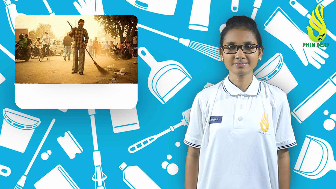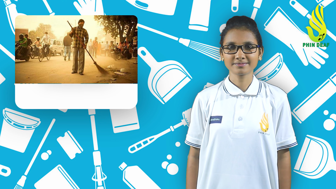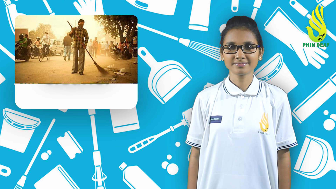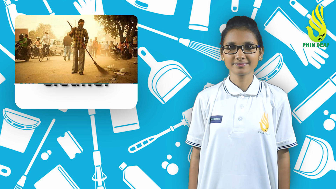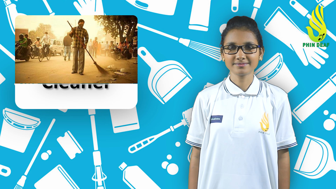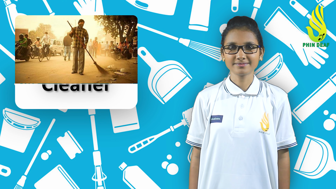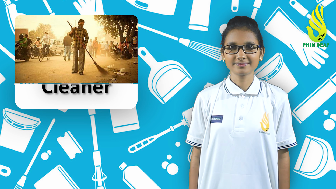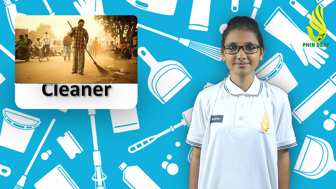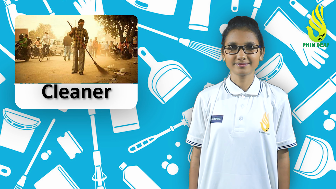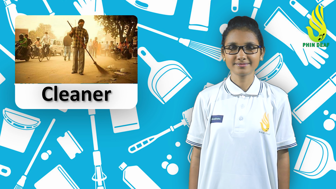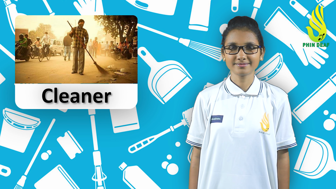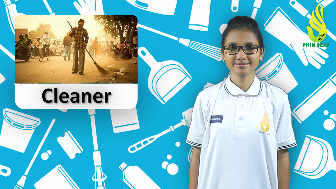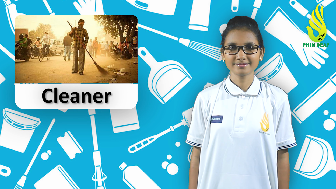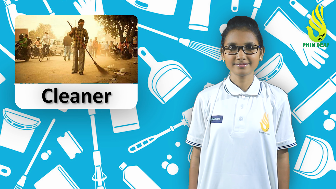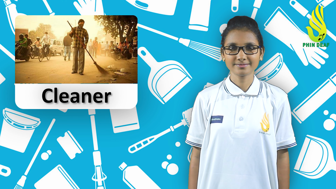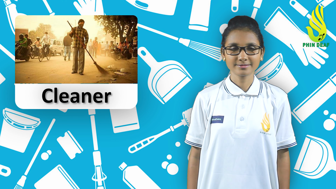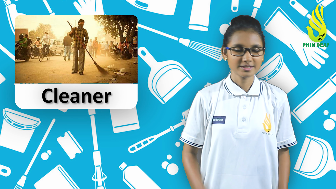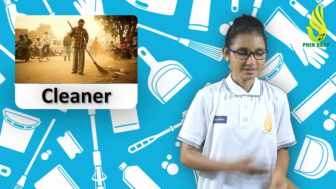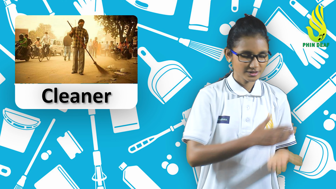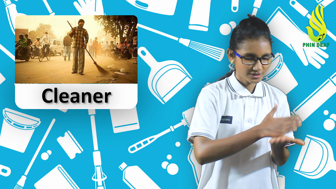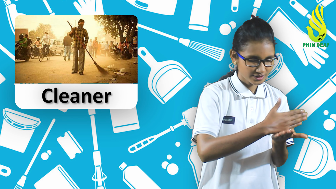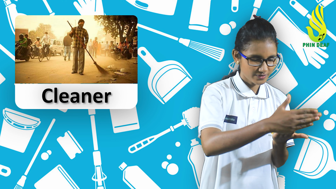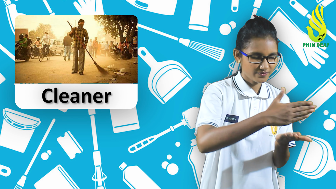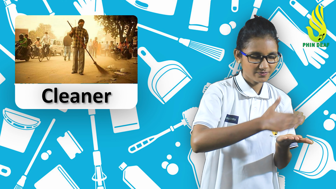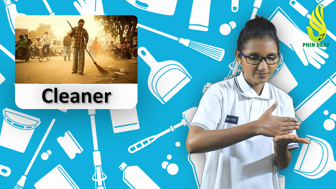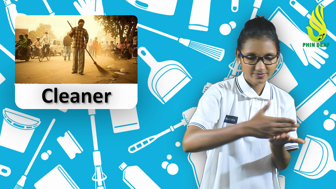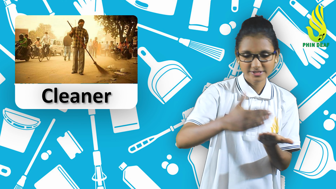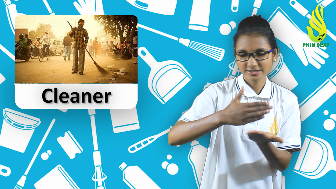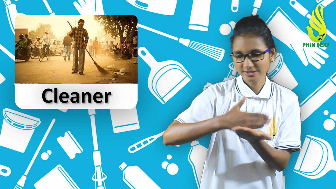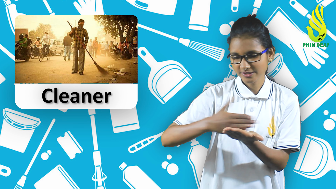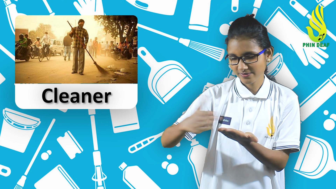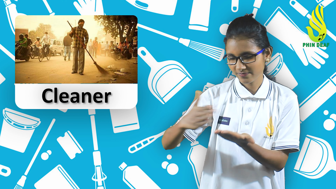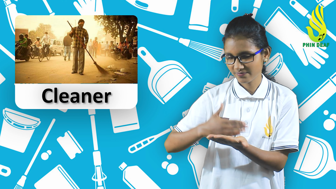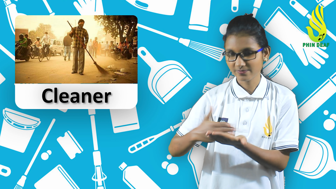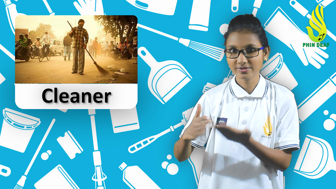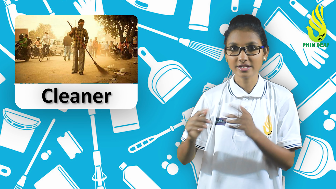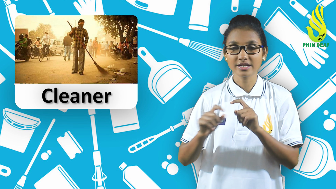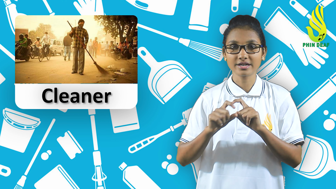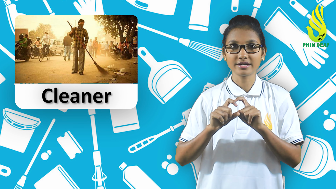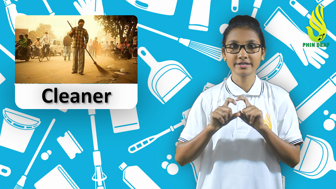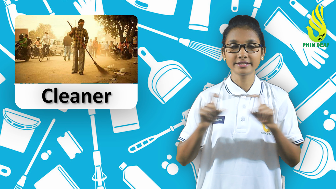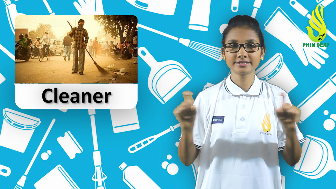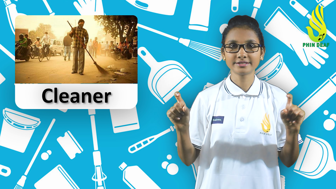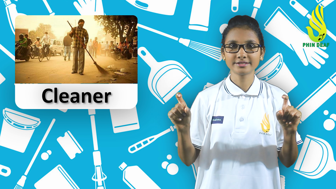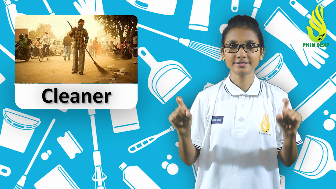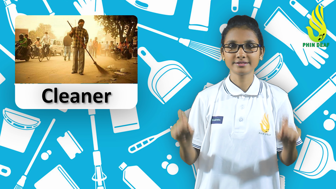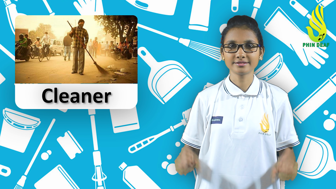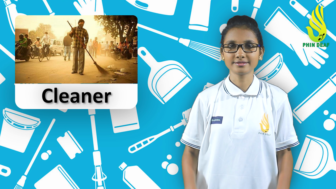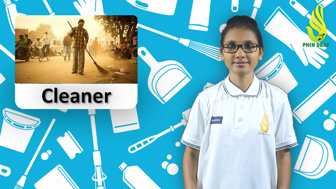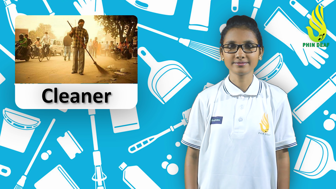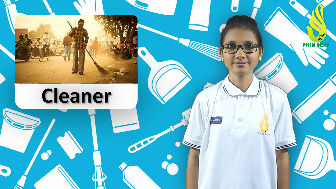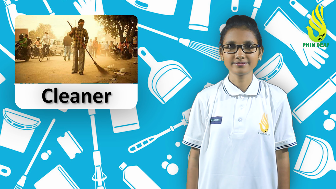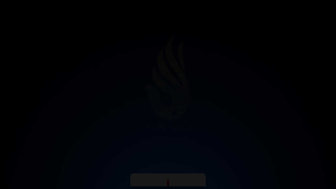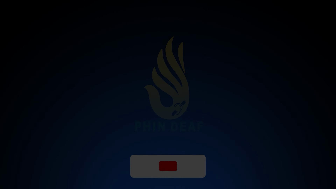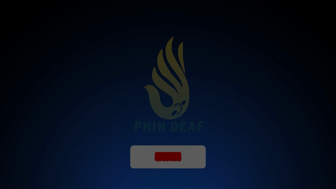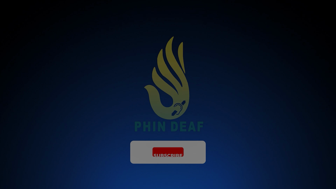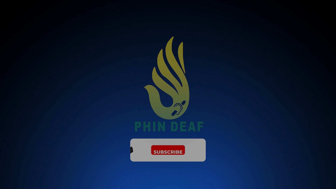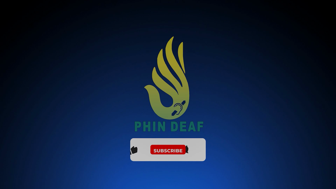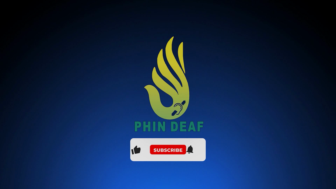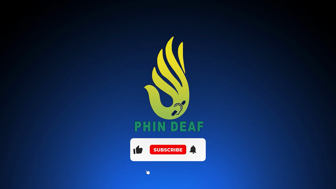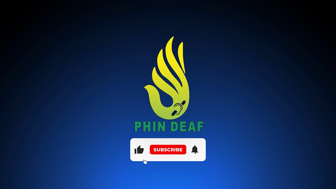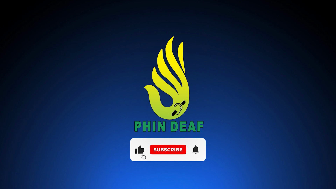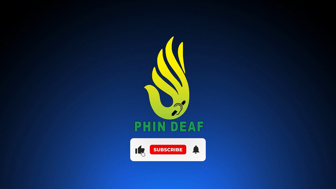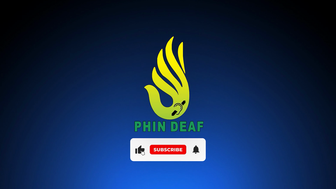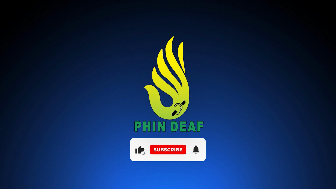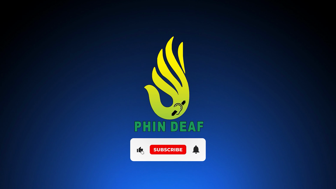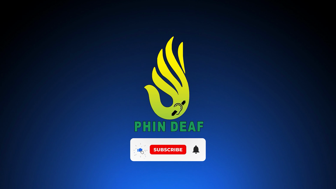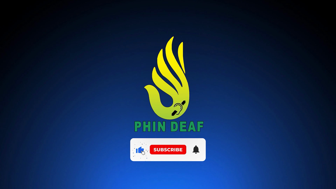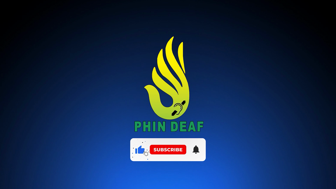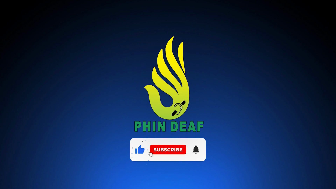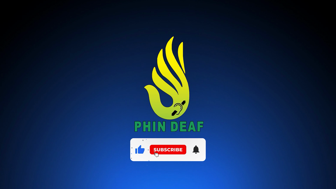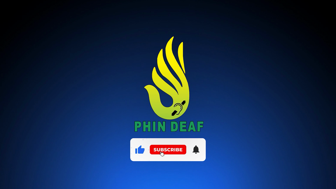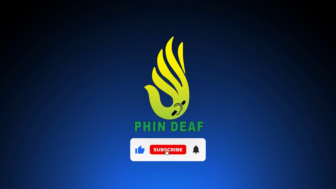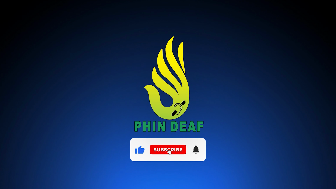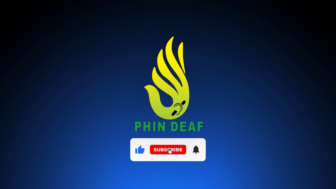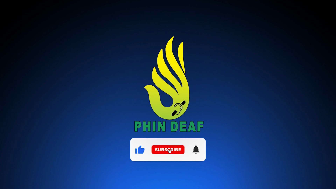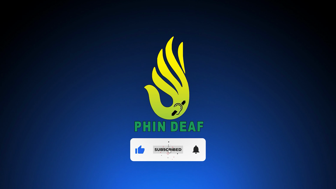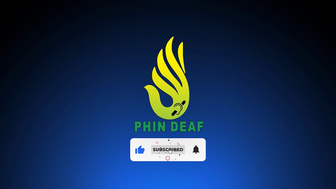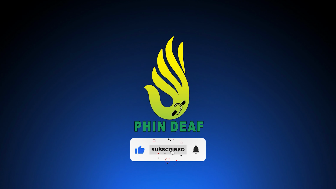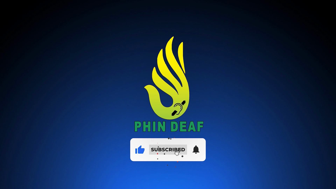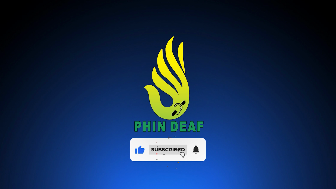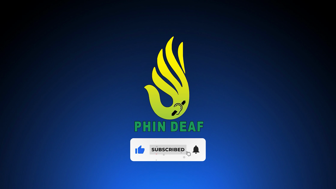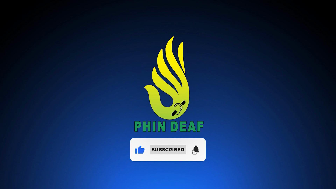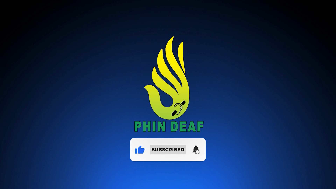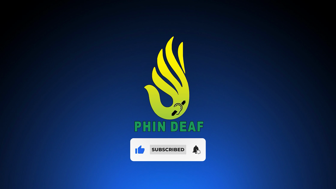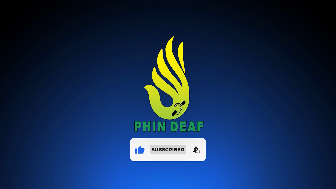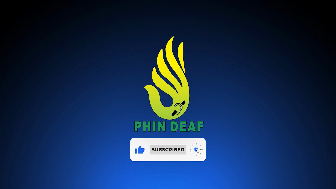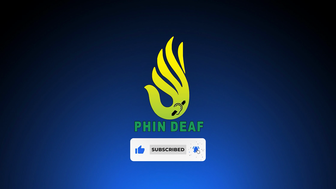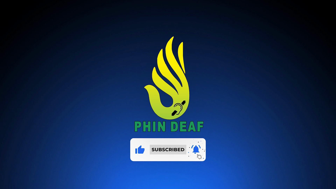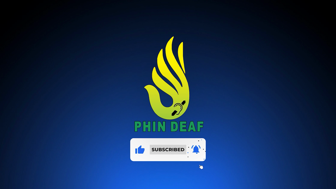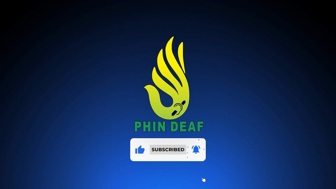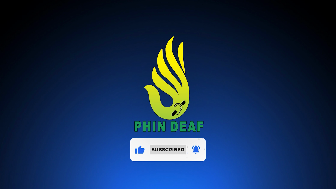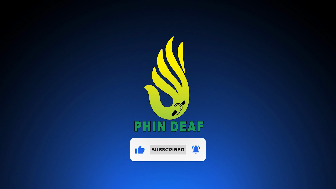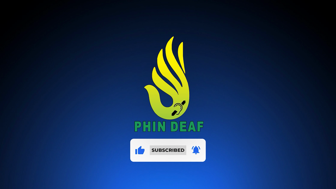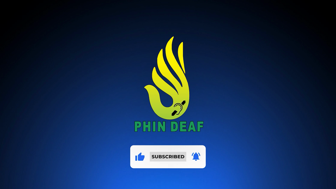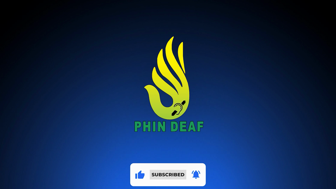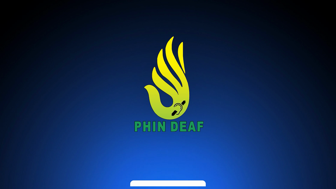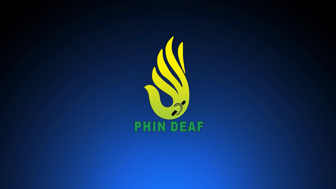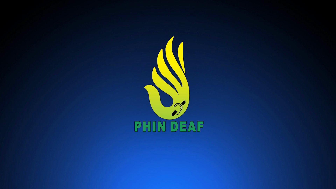Cleaner